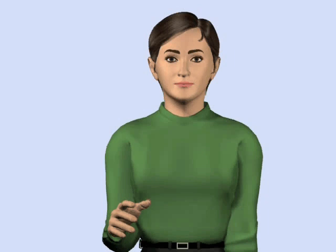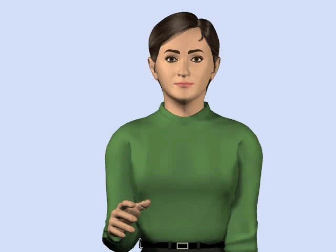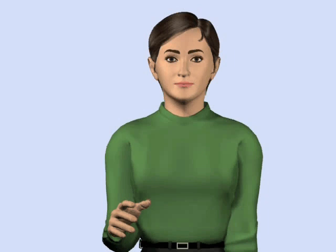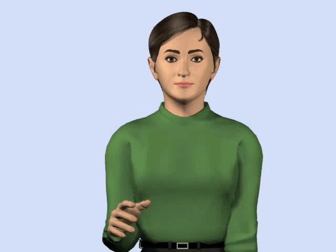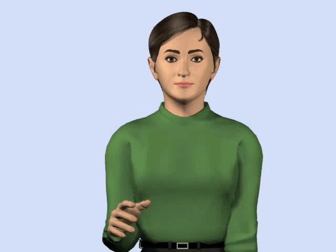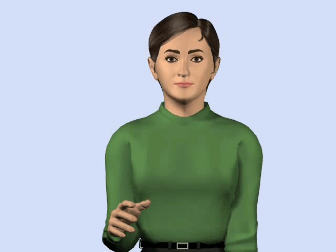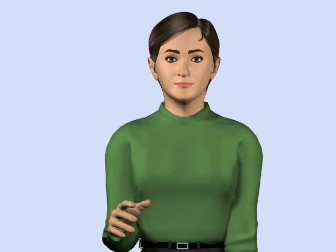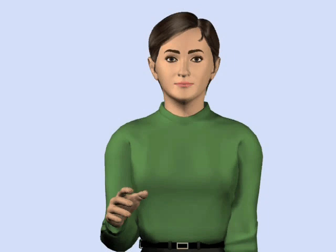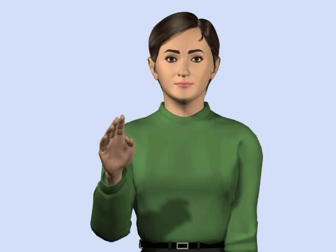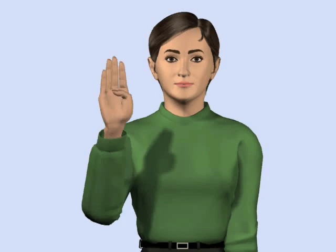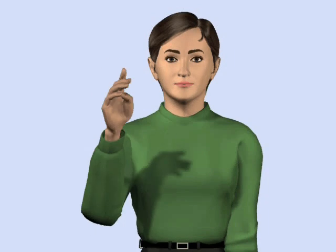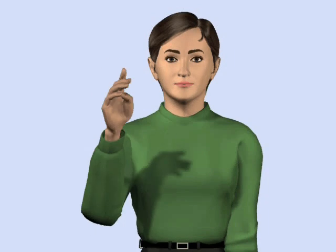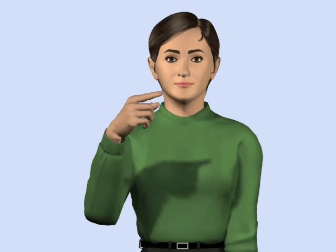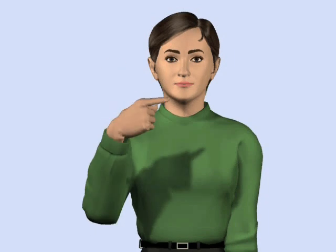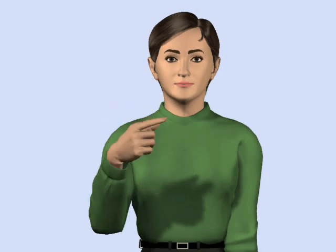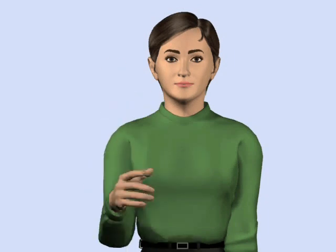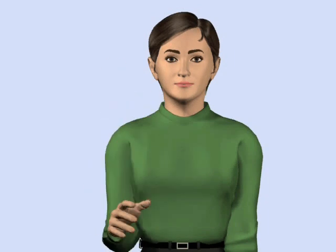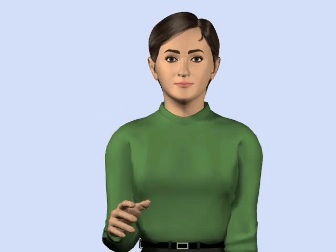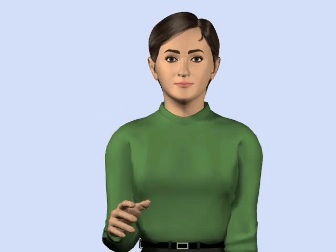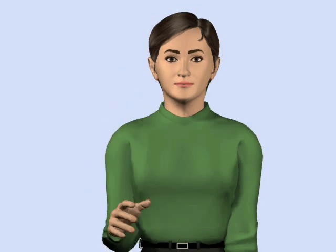Bowling Green,KY